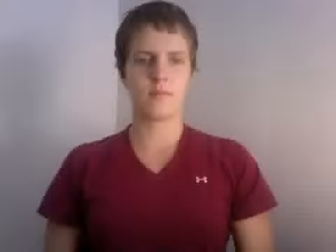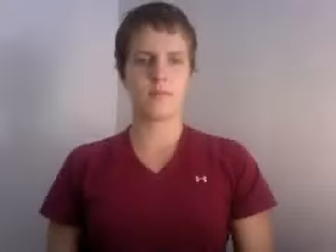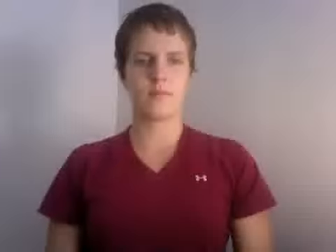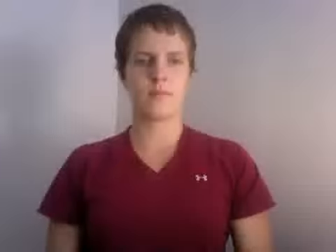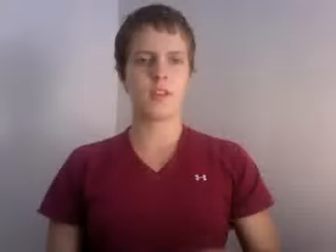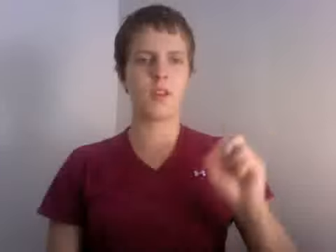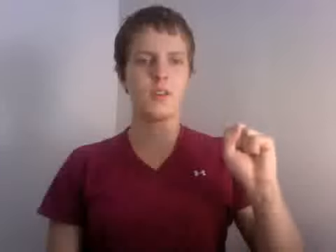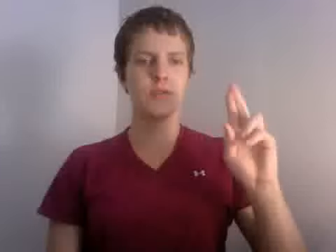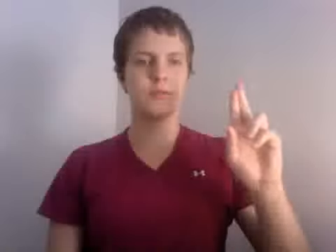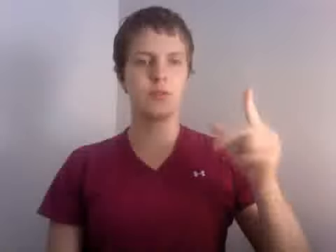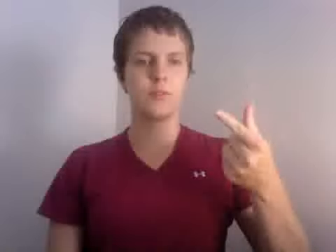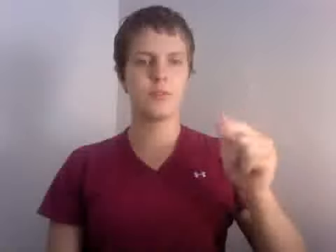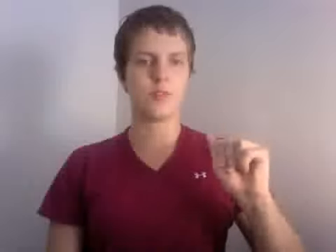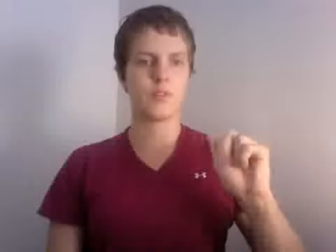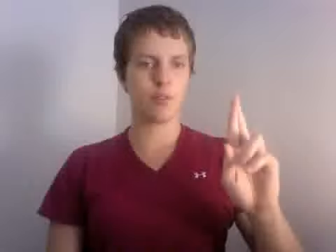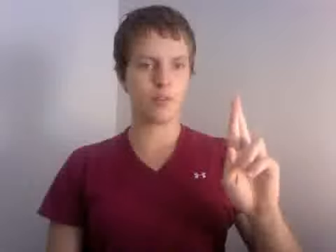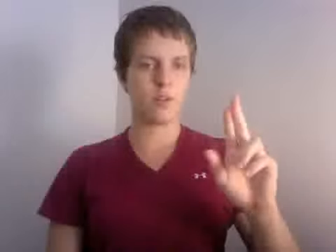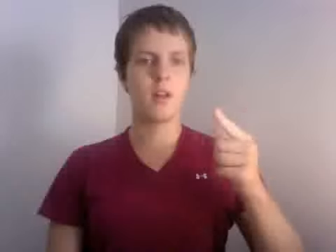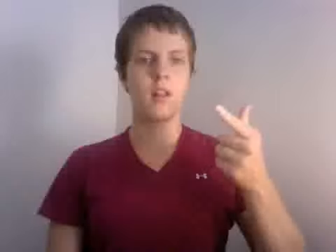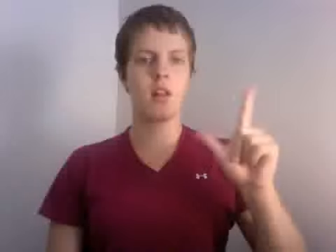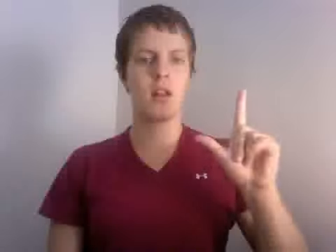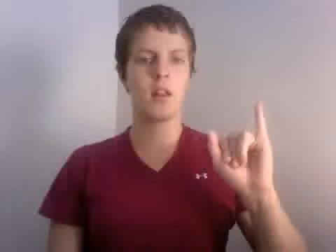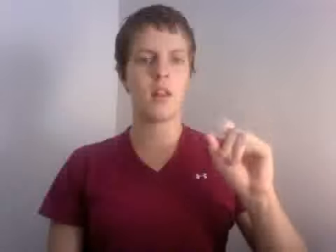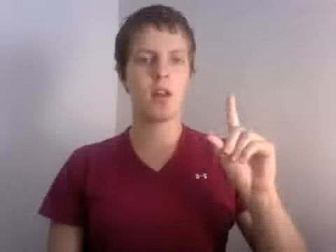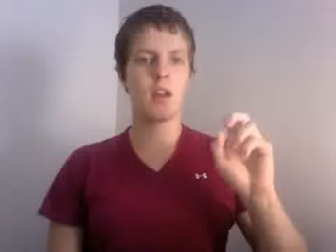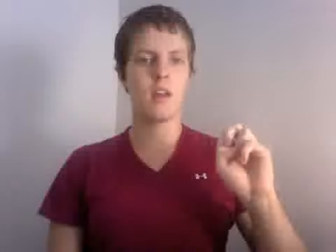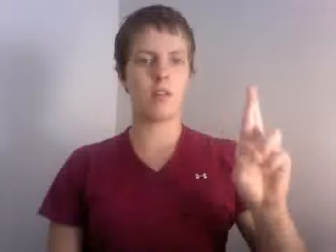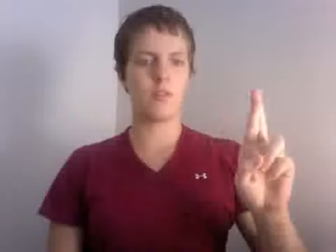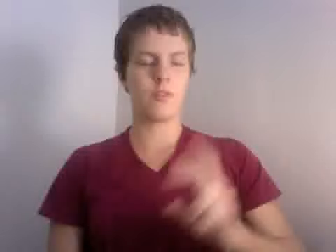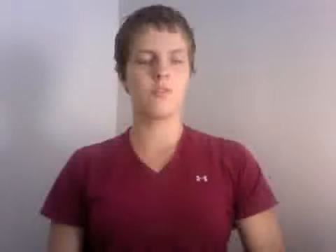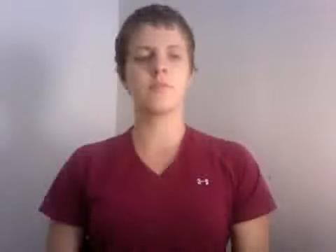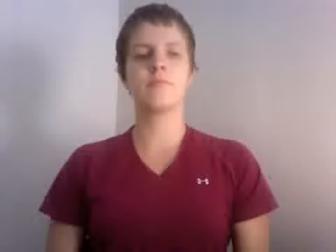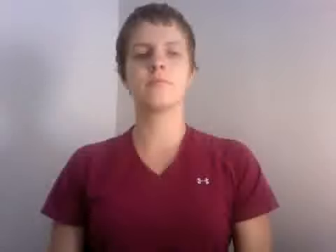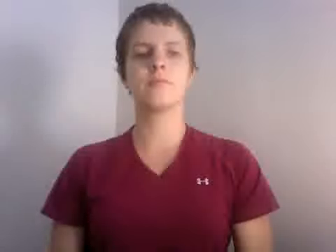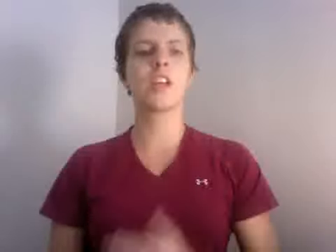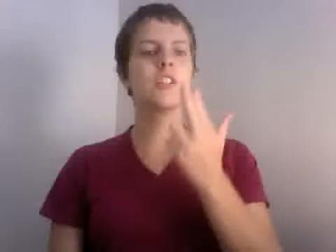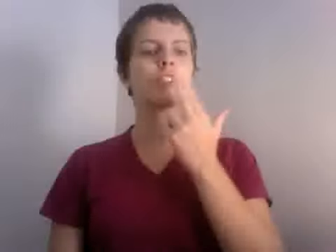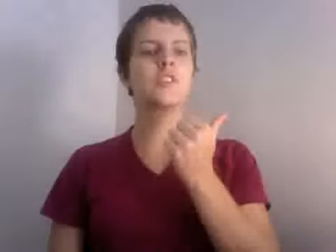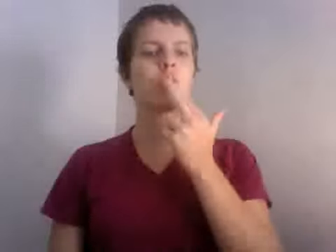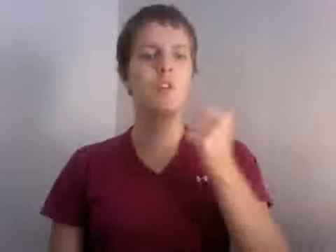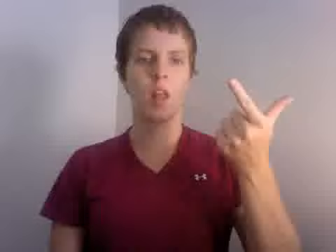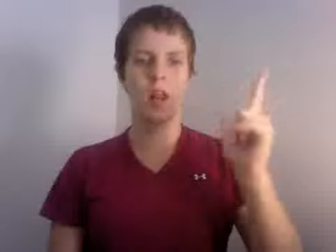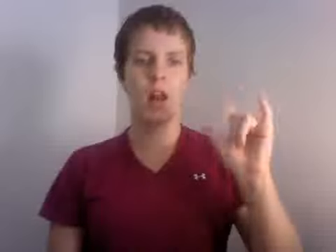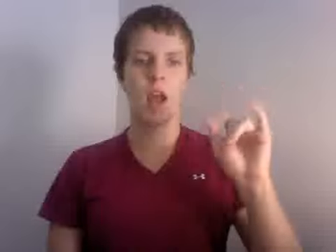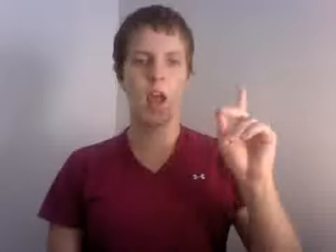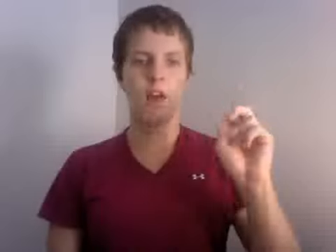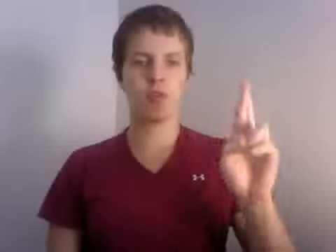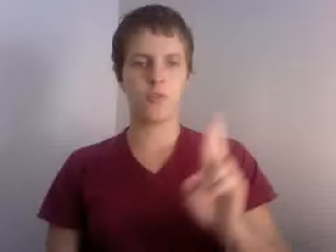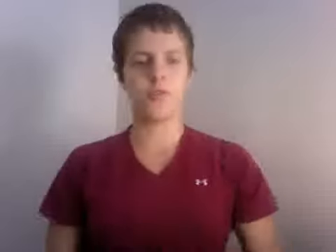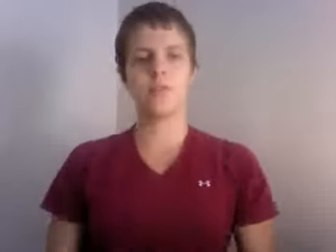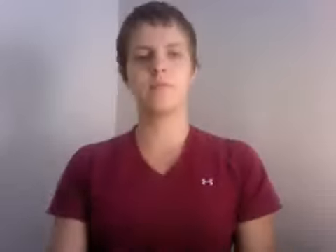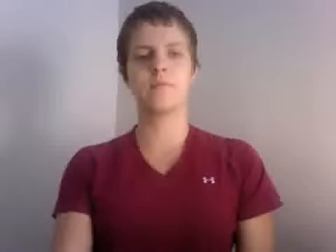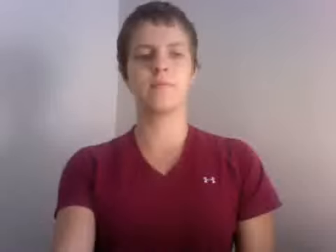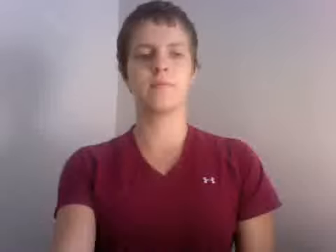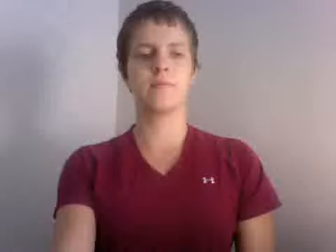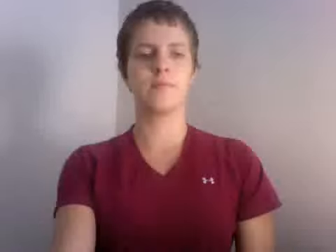Sugar Glider